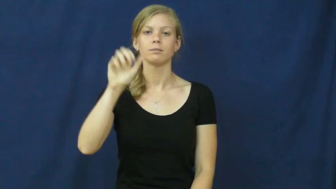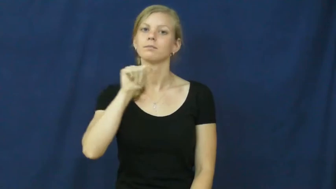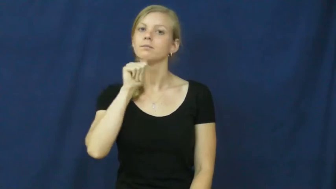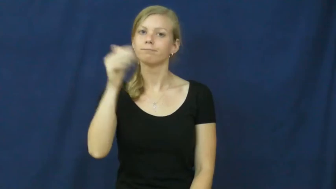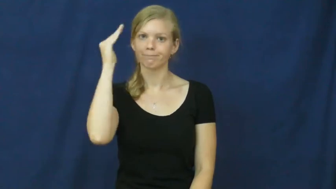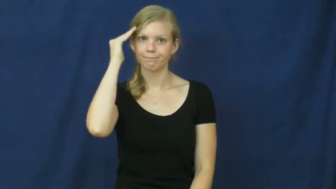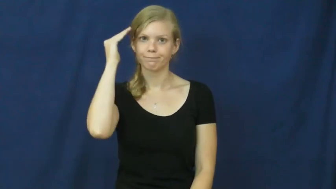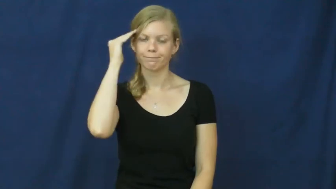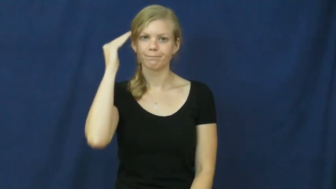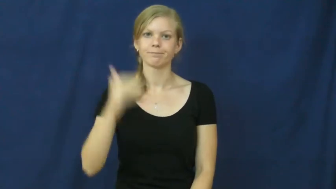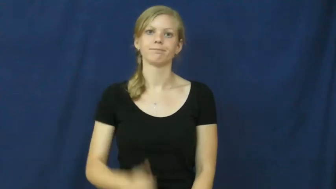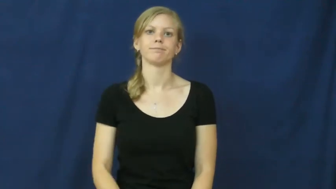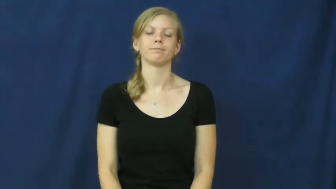unknowingly